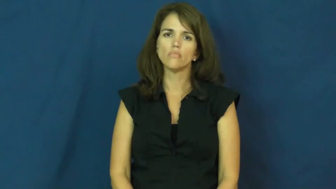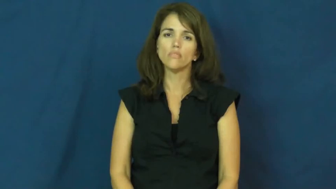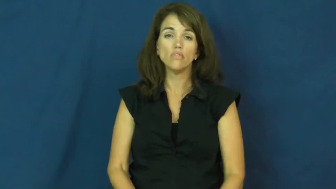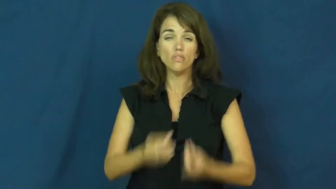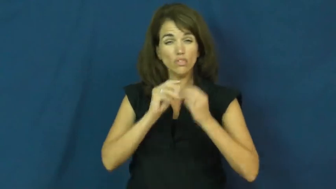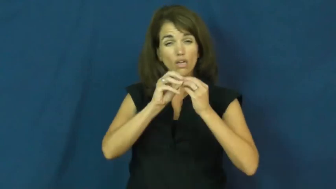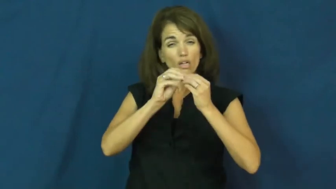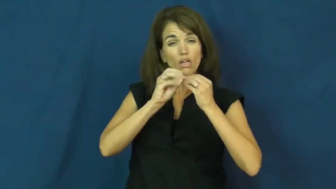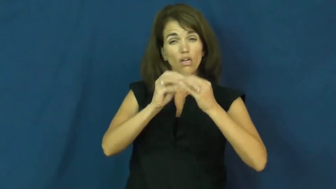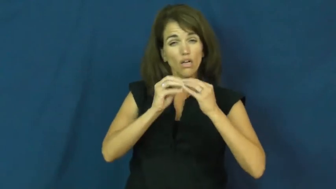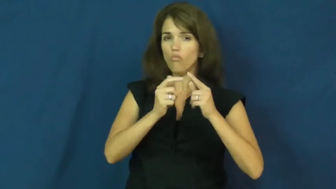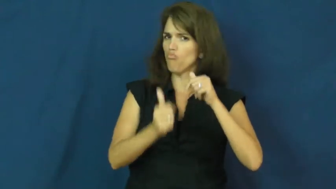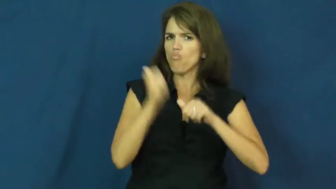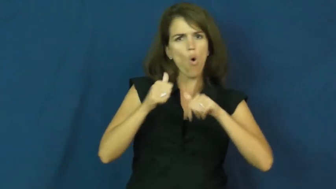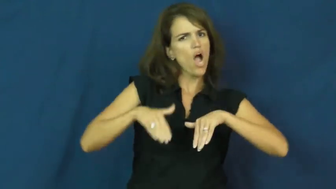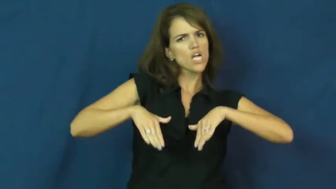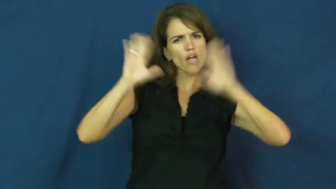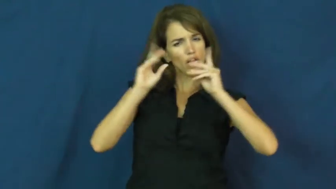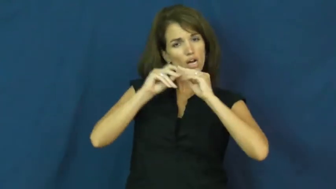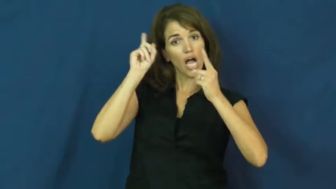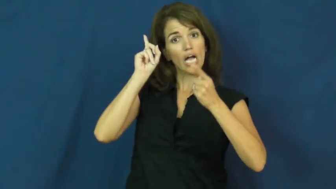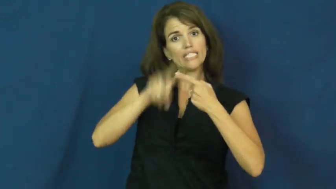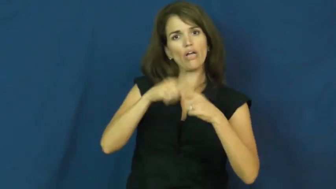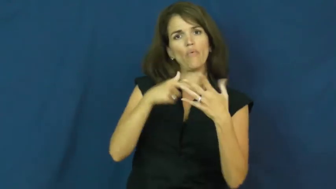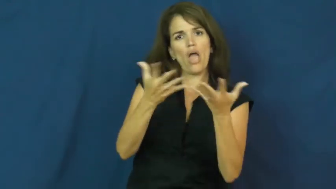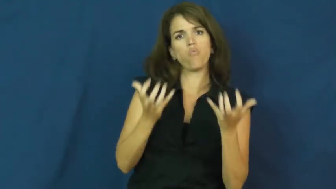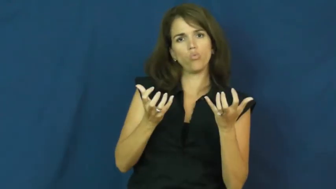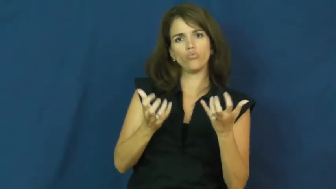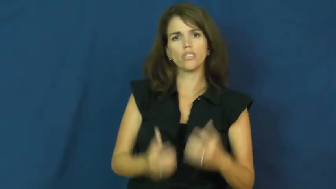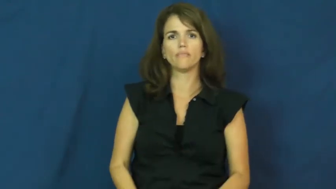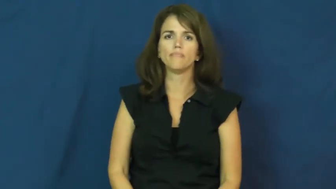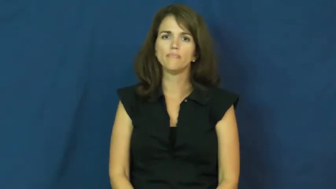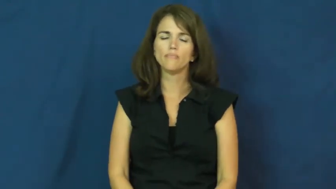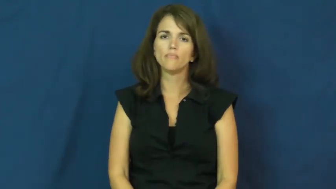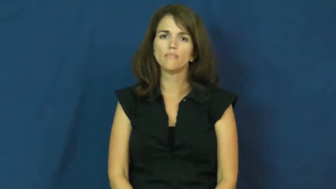fight tooth and nail,like cats and dogs